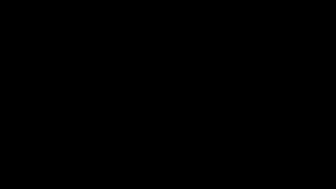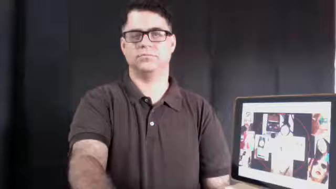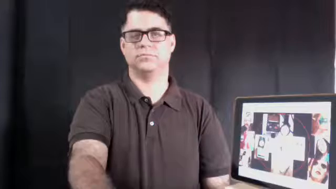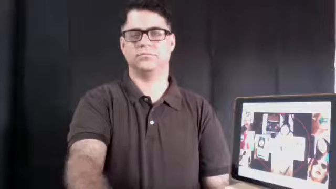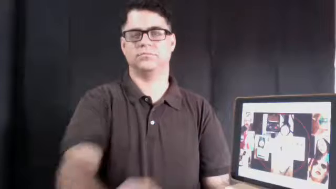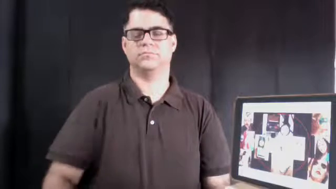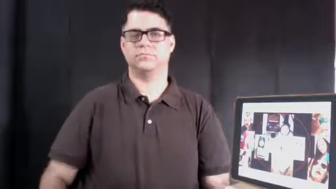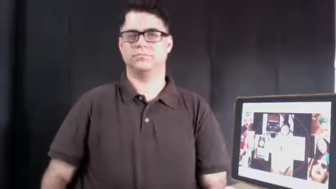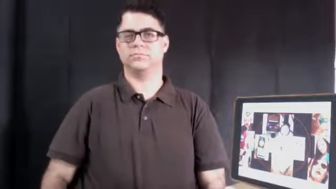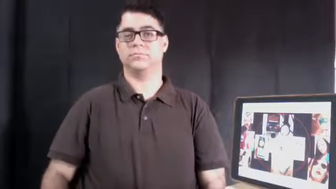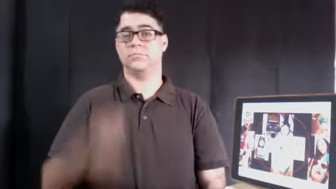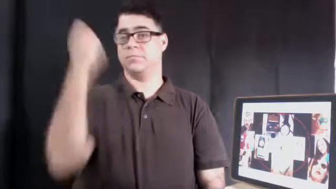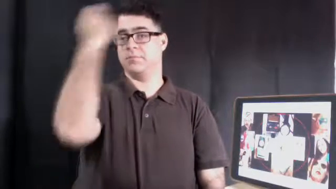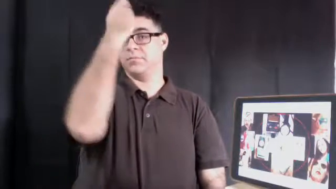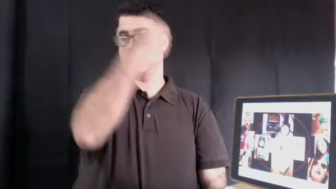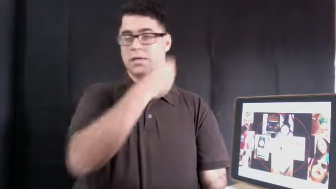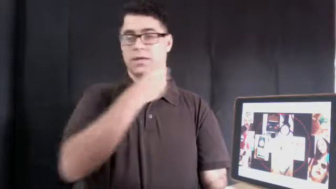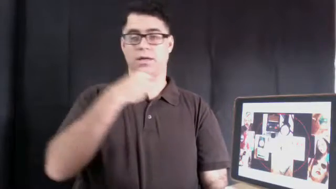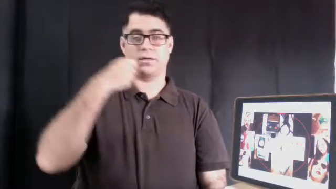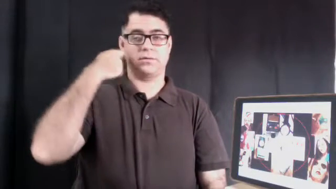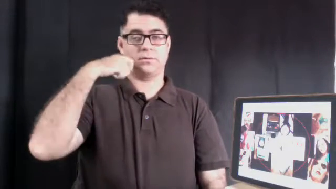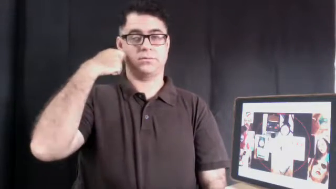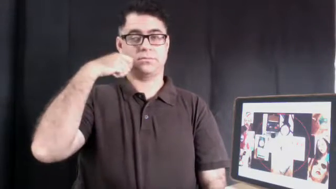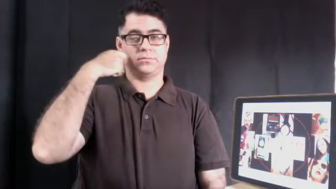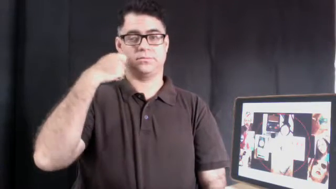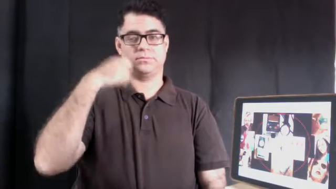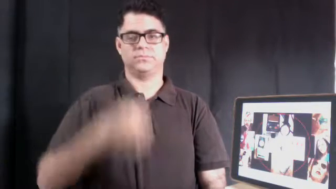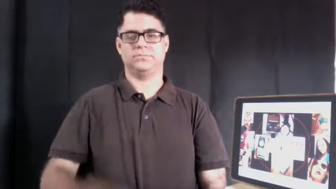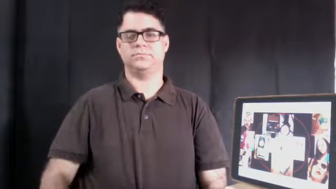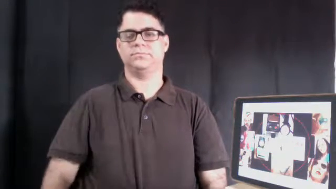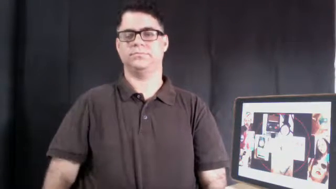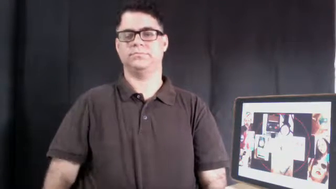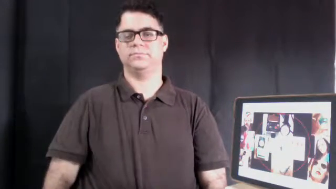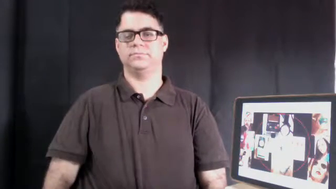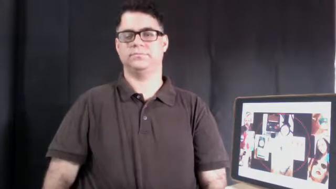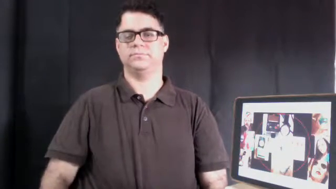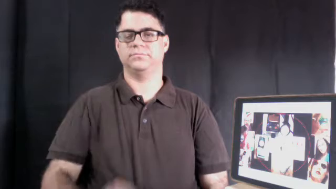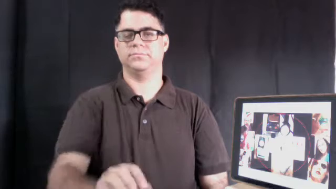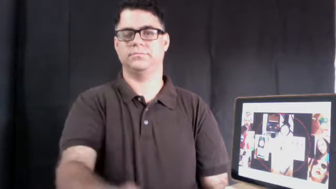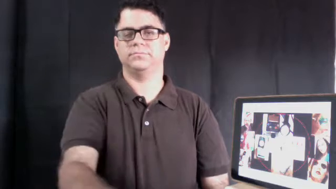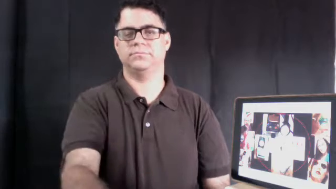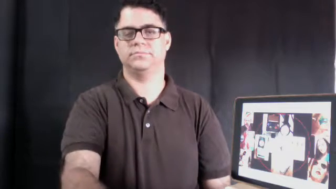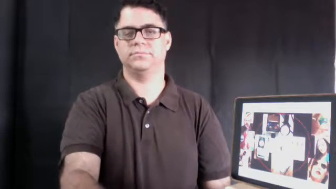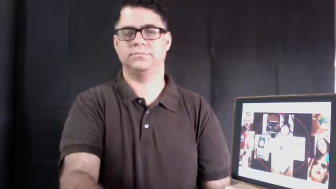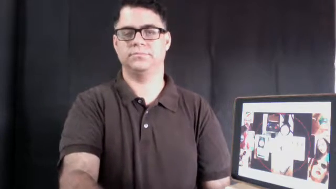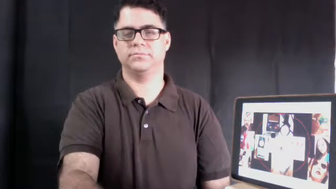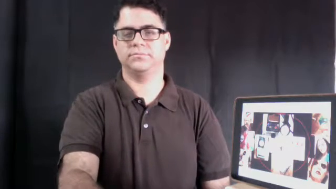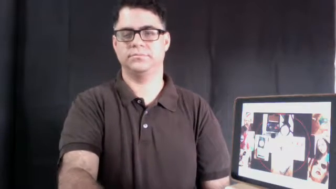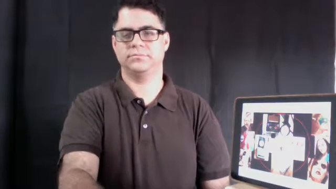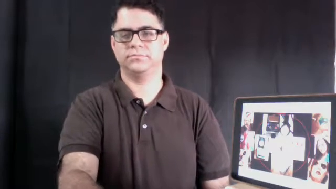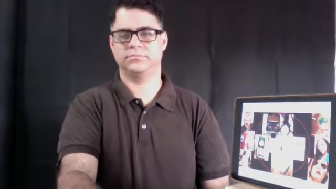makeup